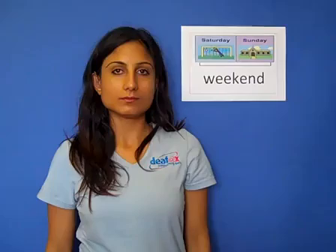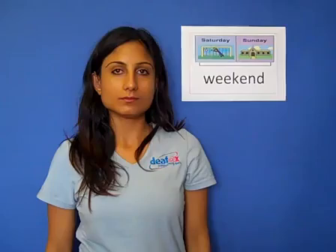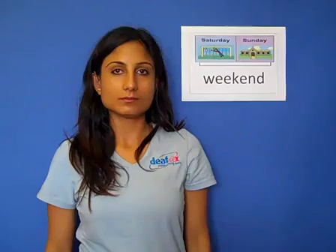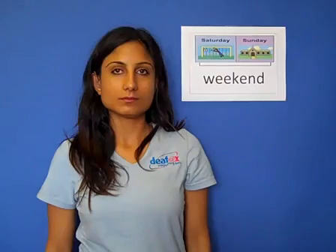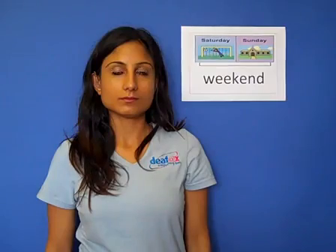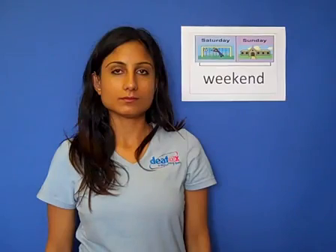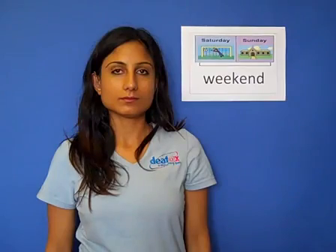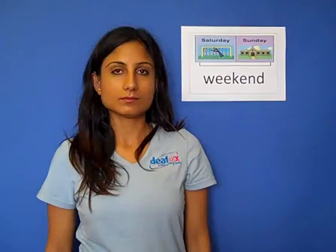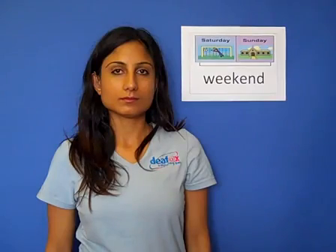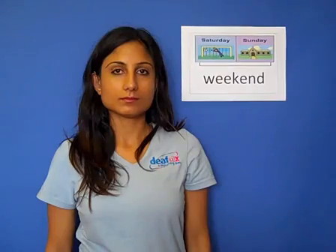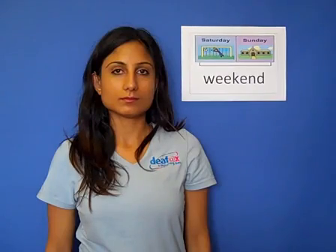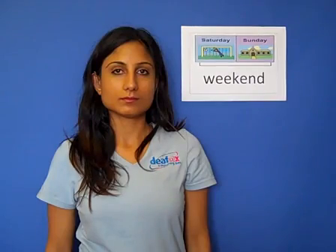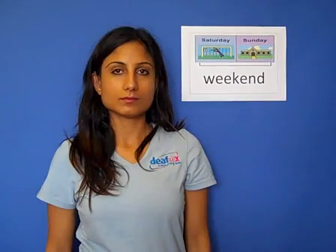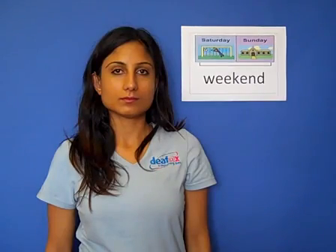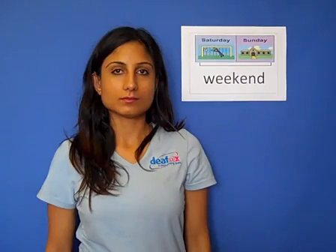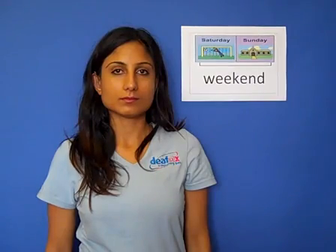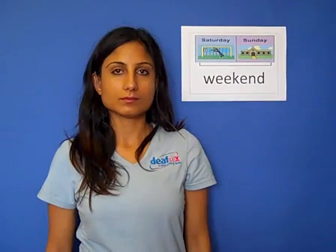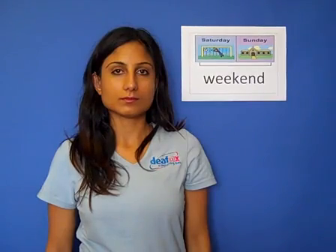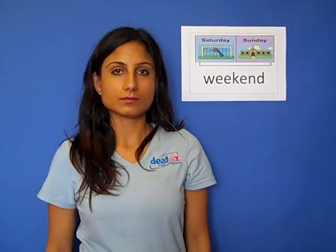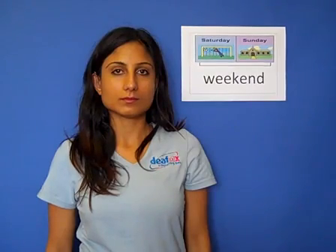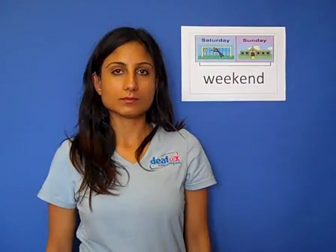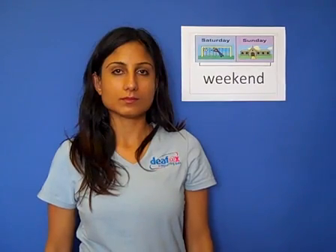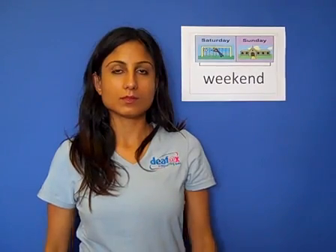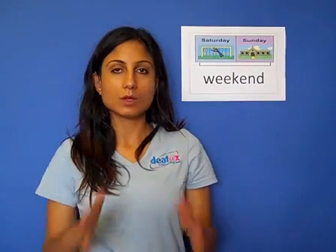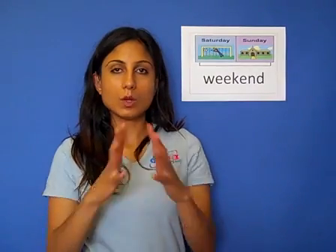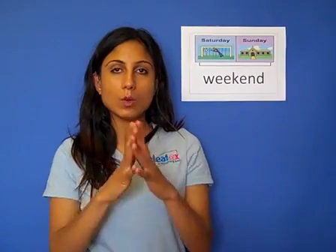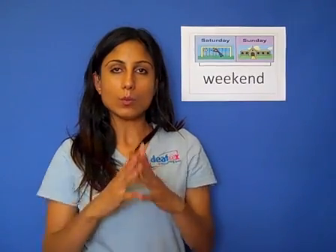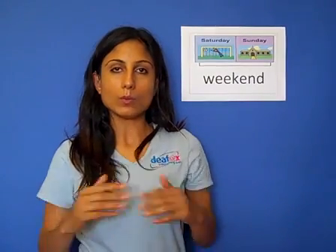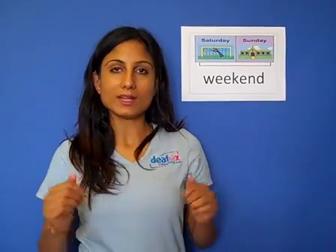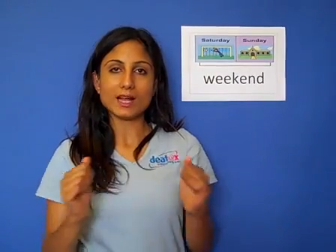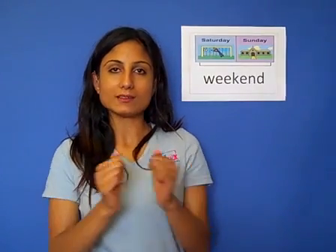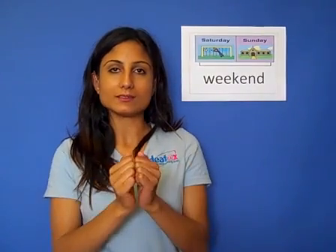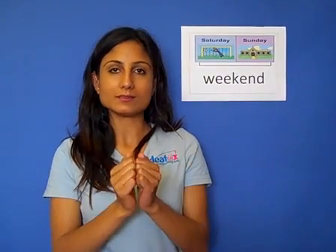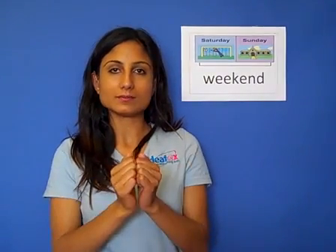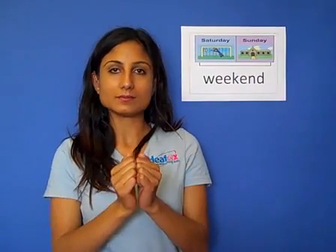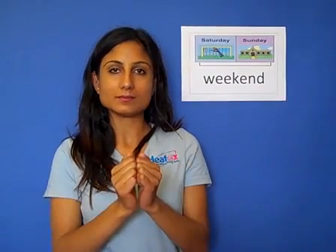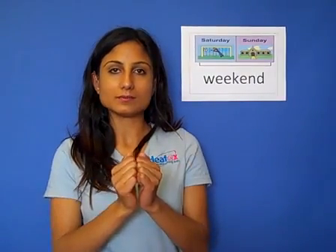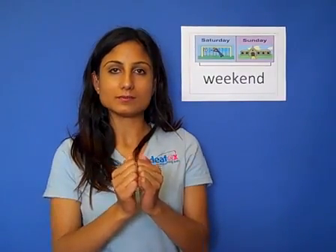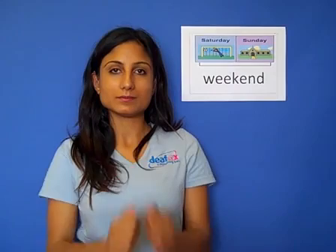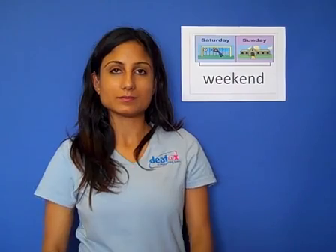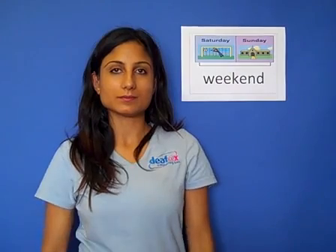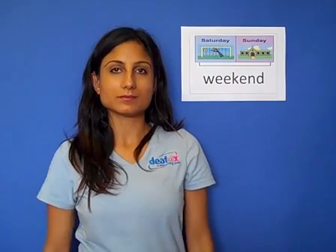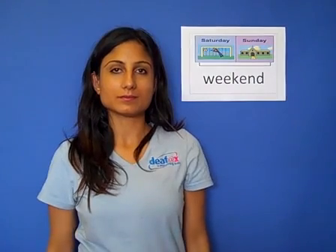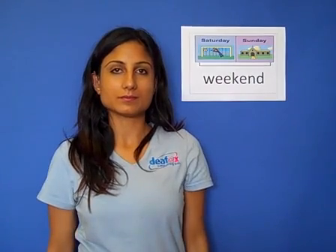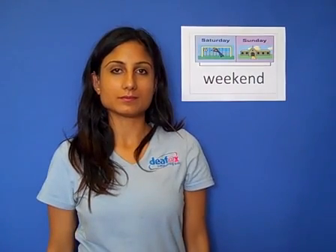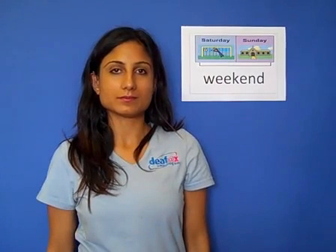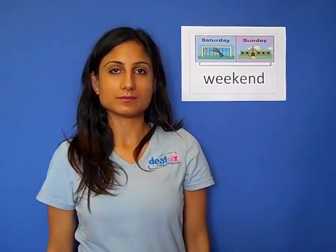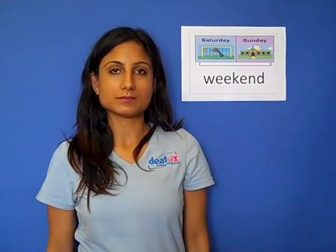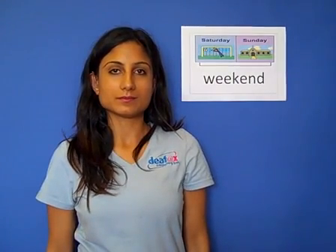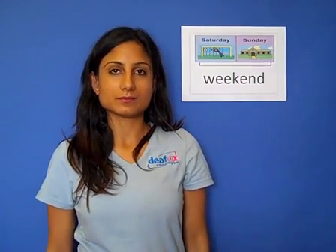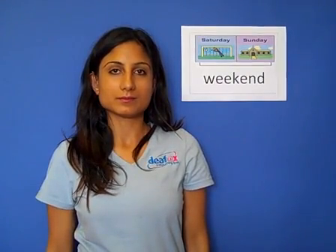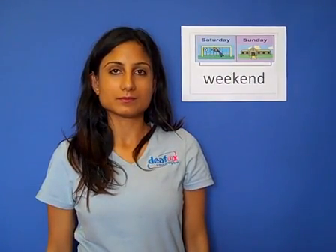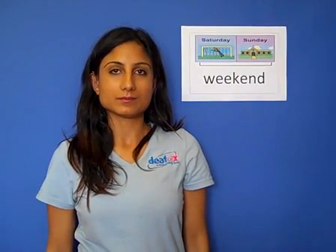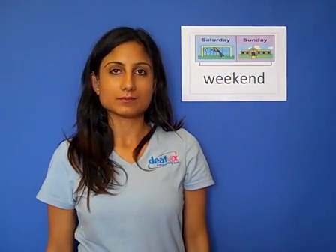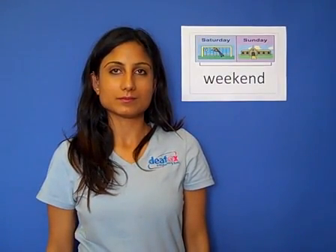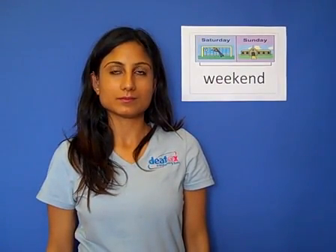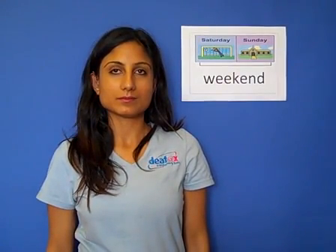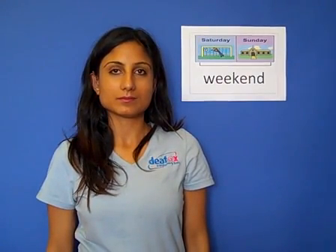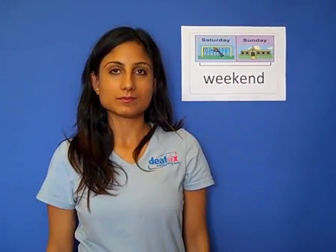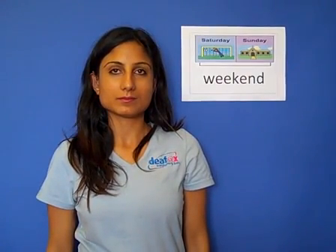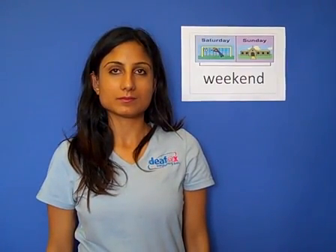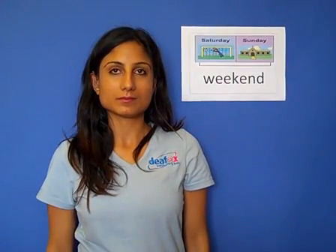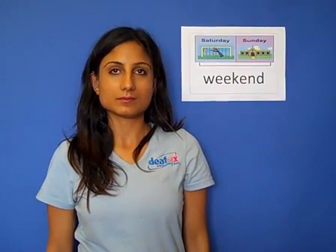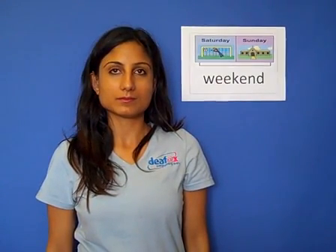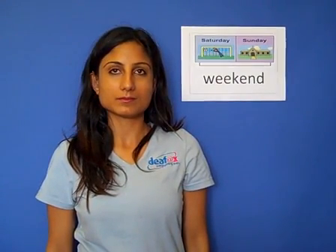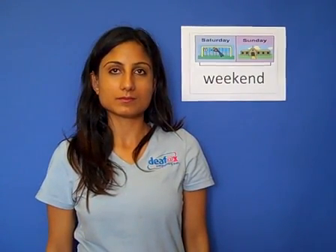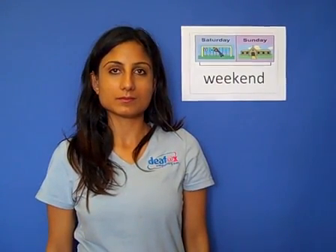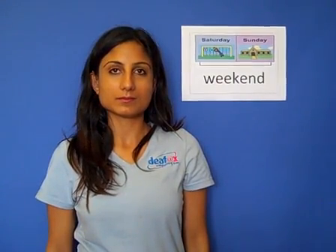weekend